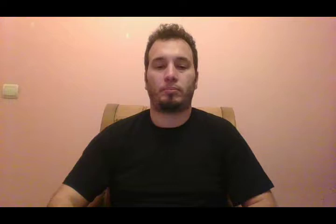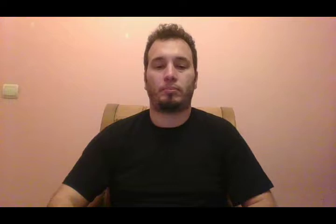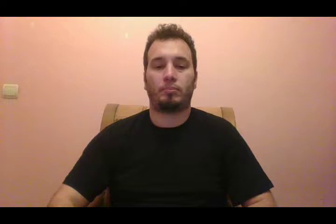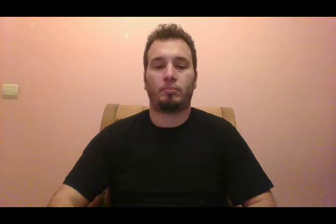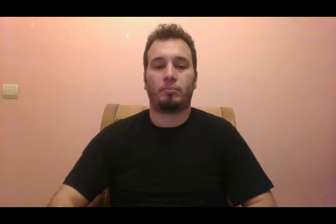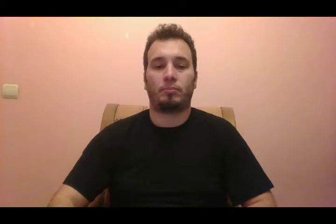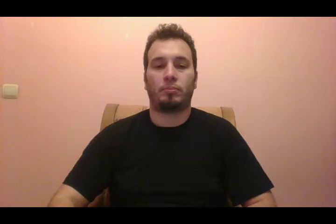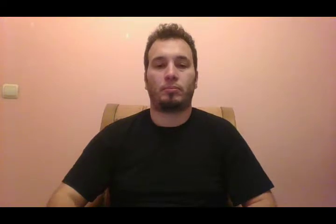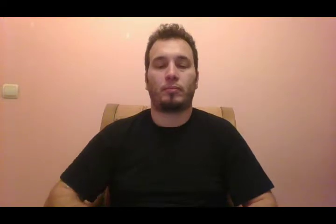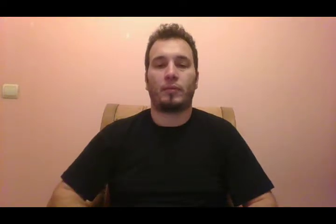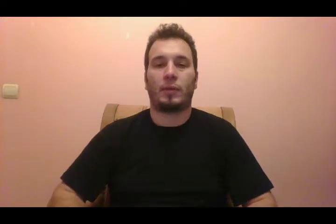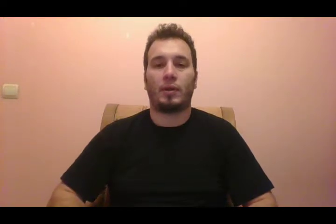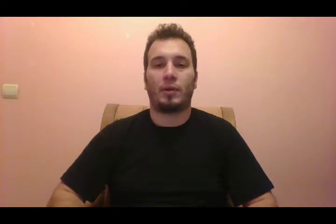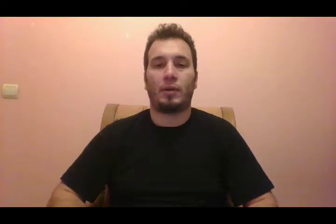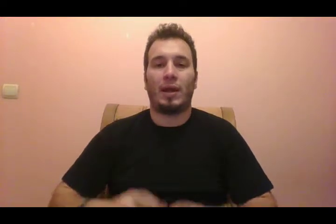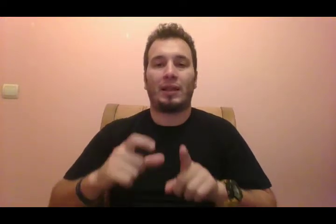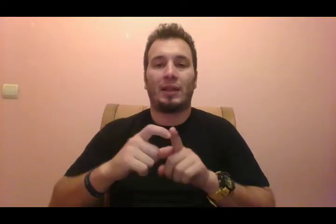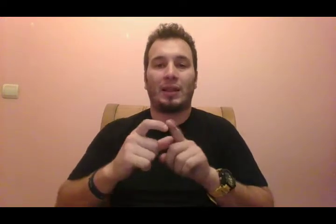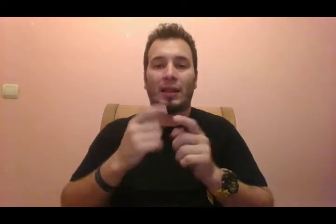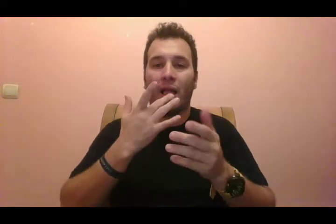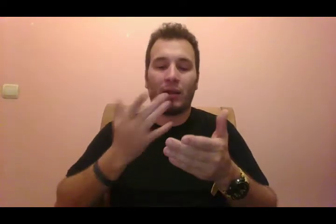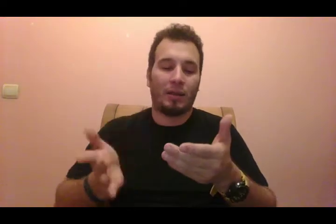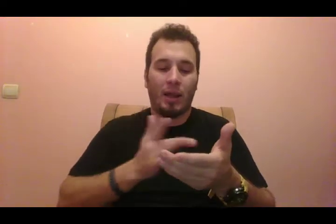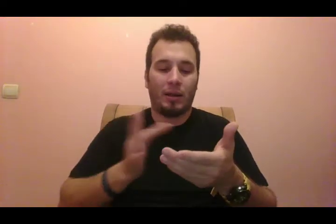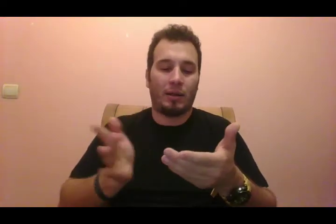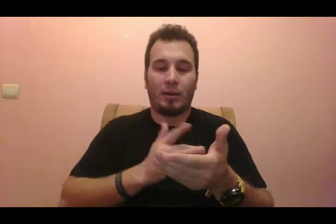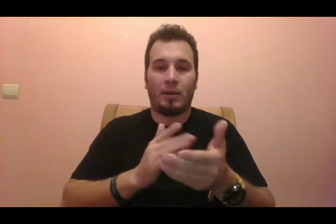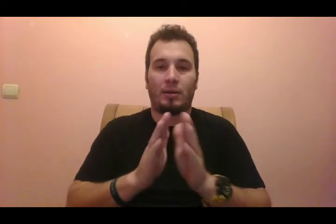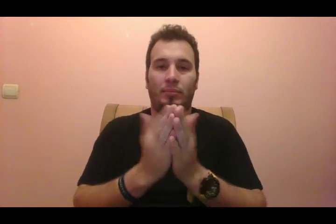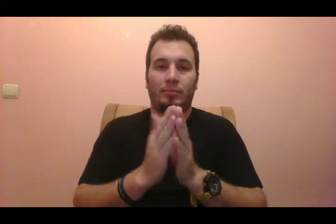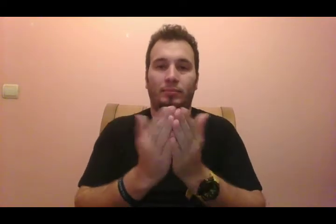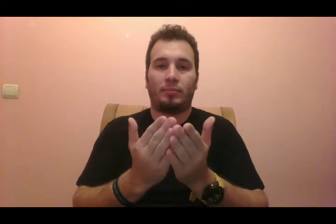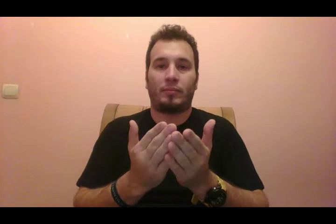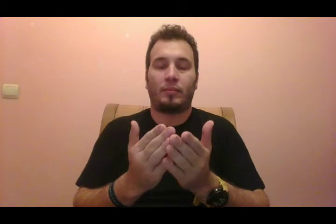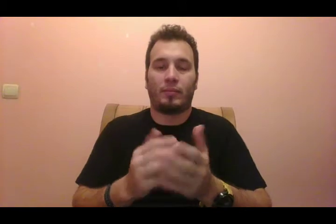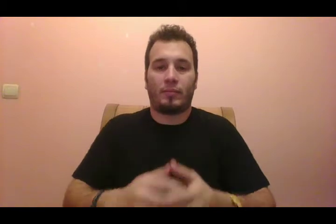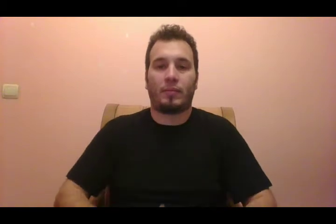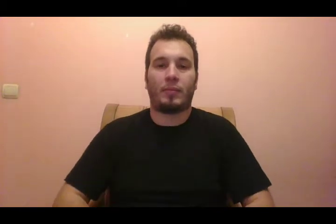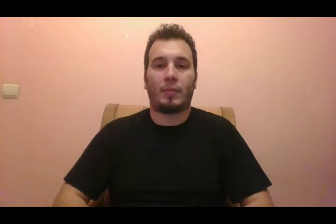magazine